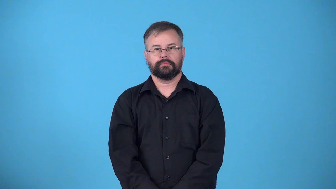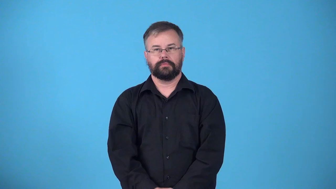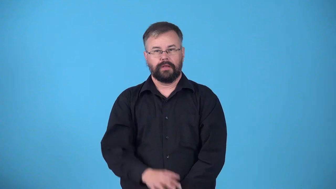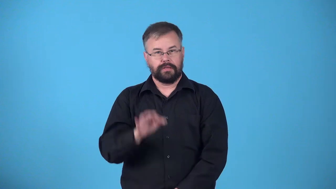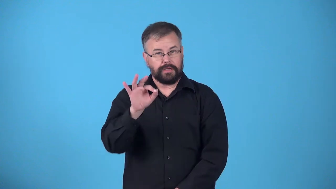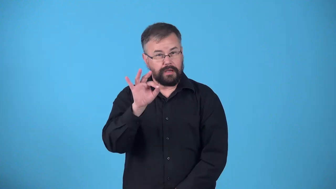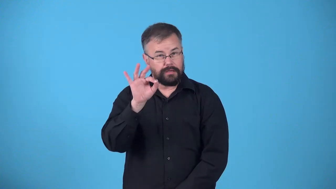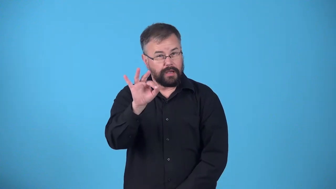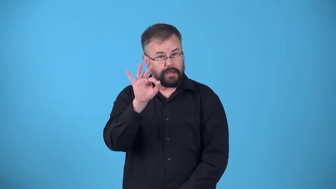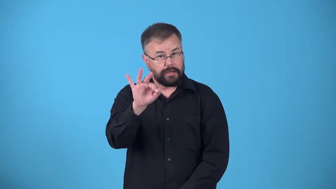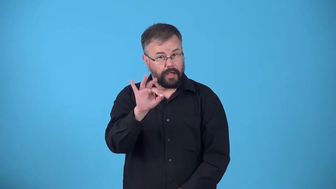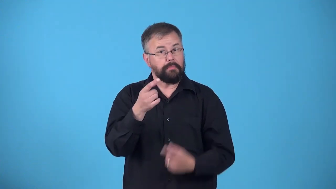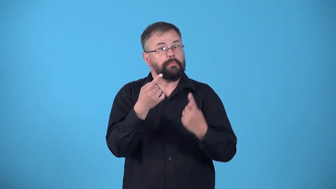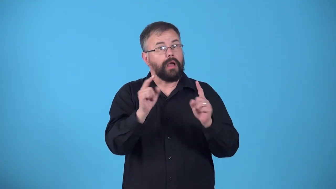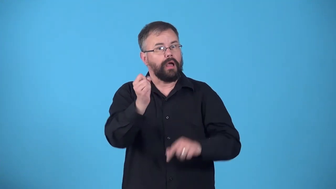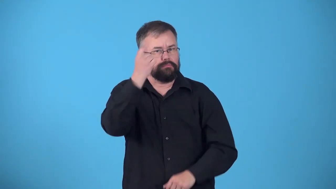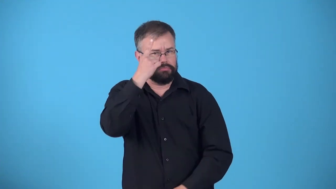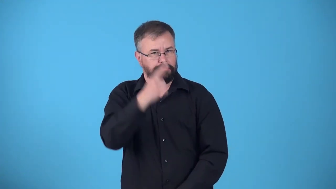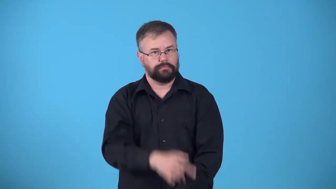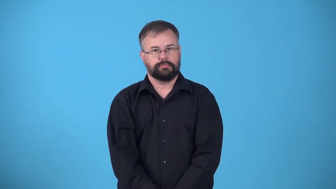hammer in